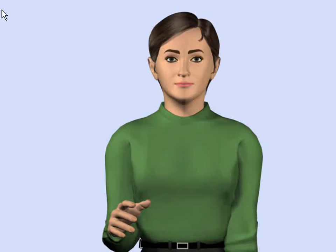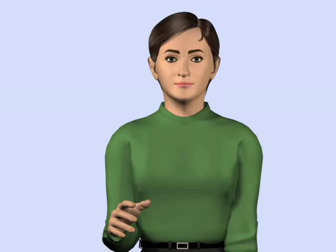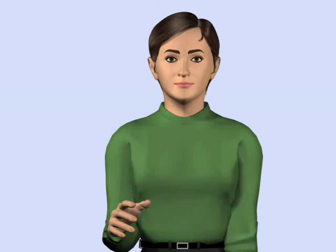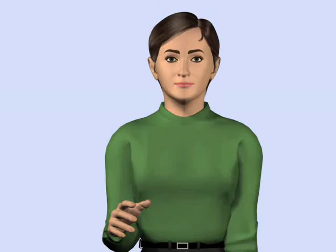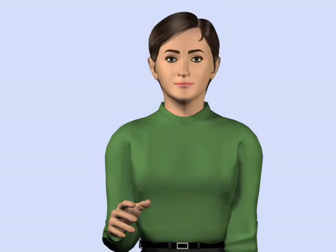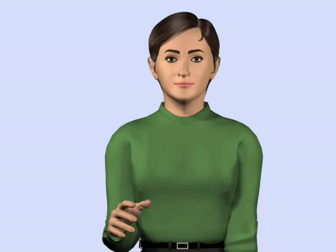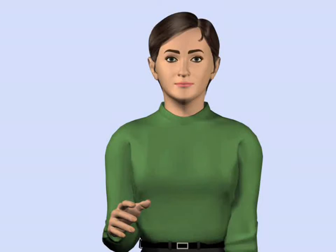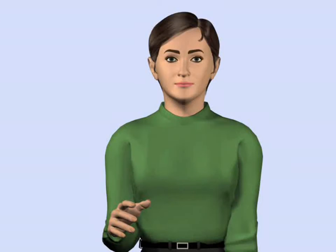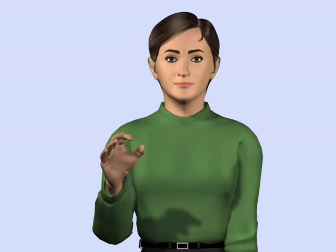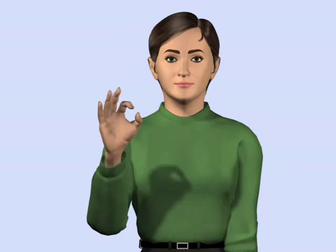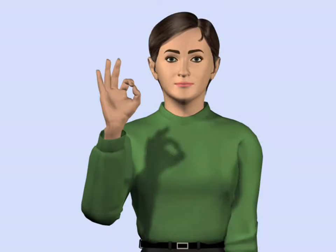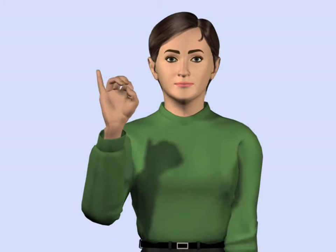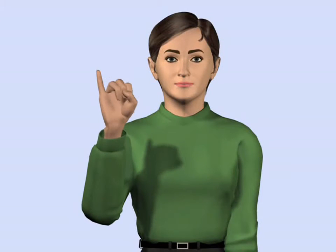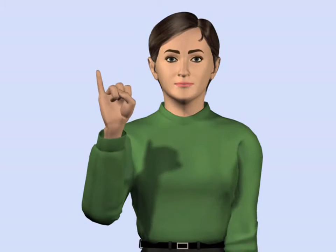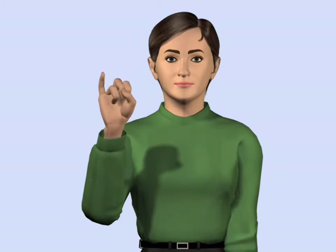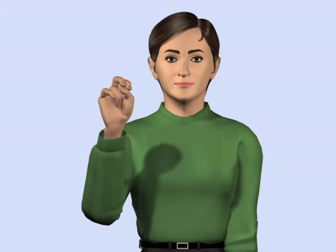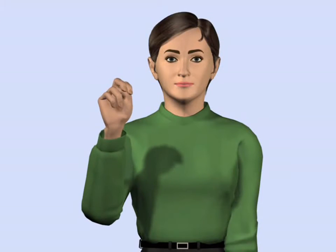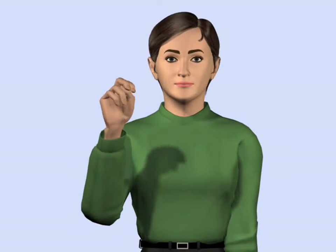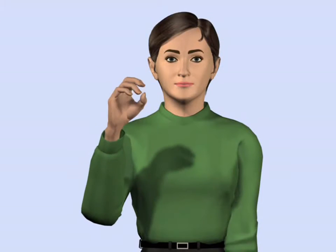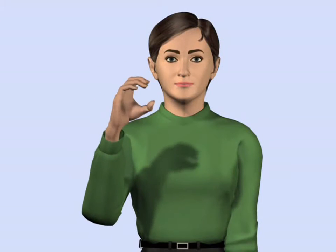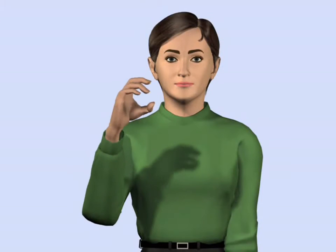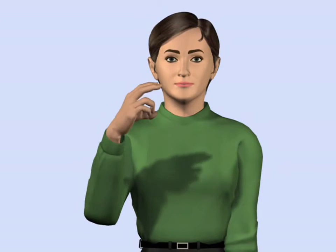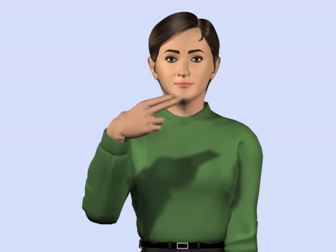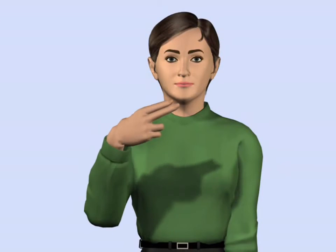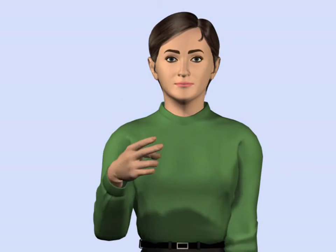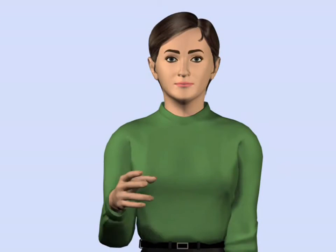finch